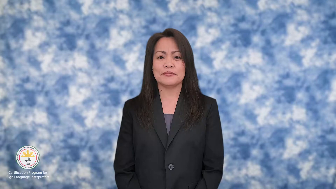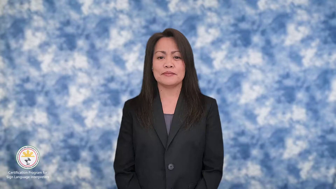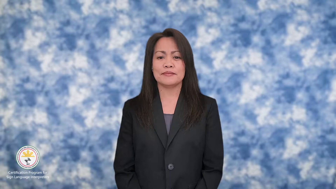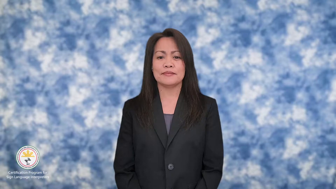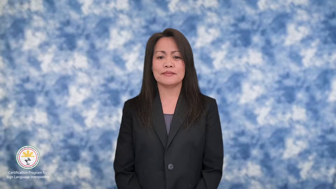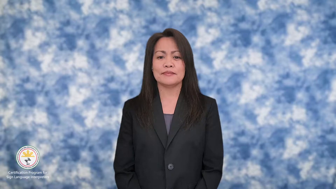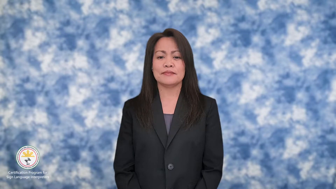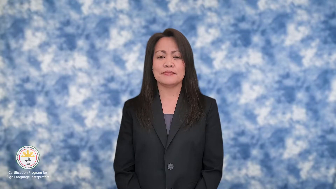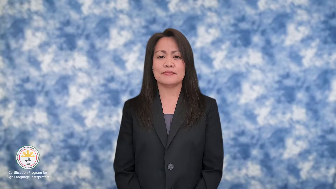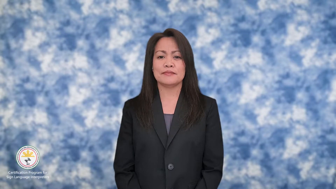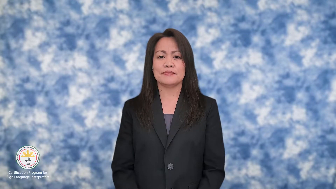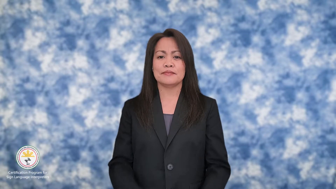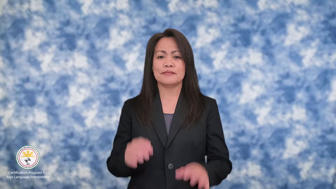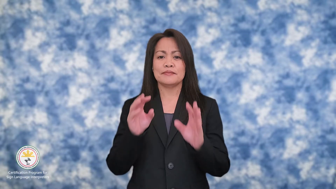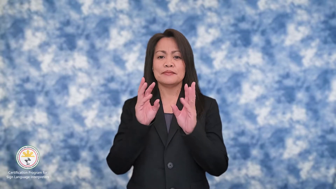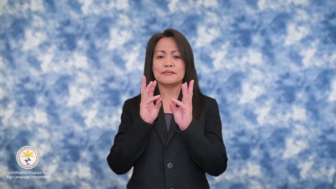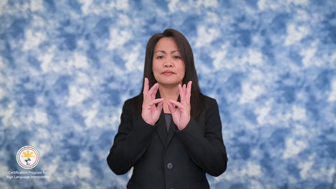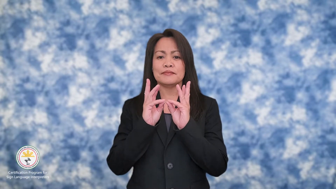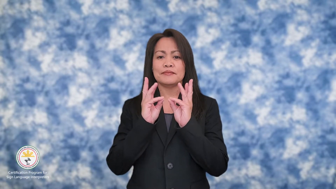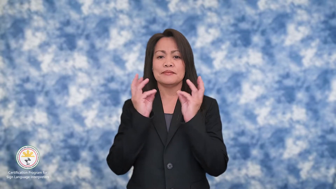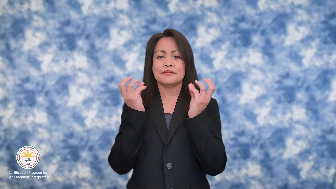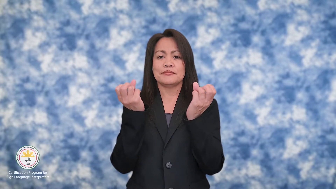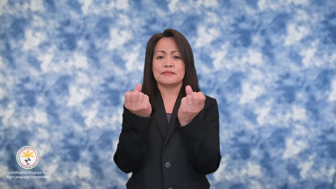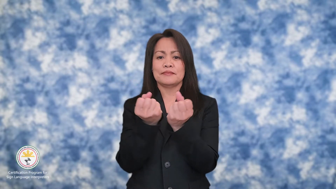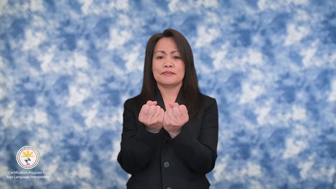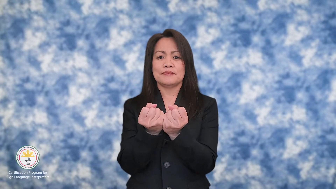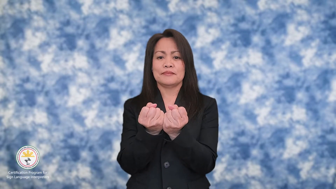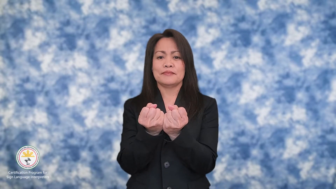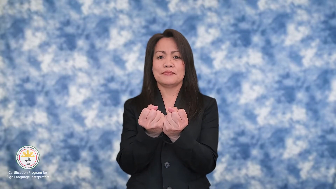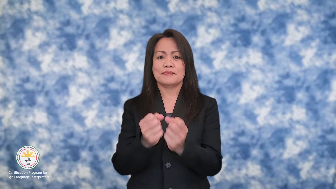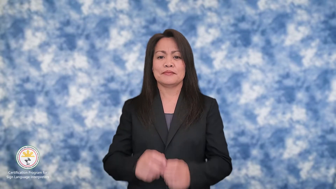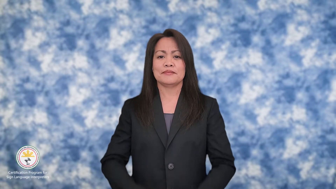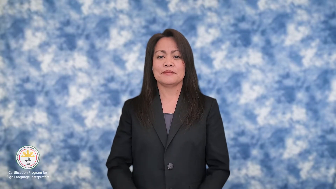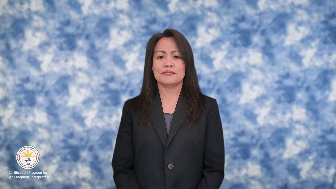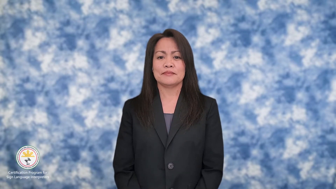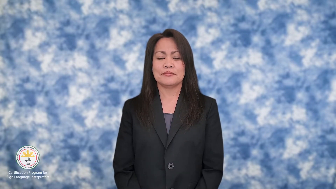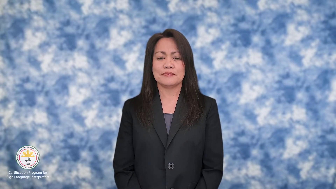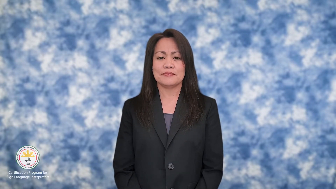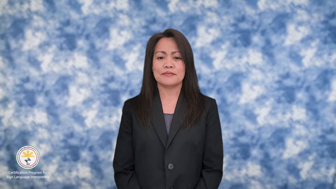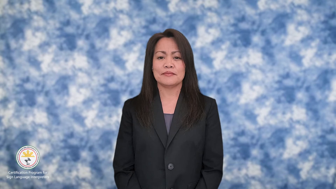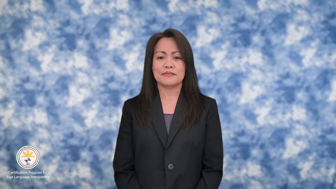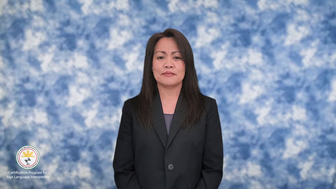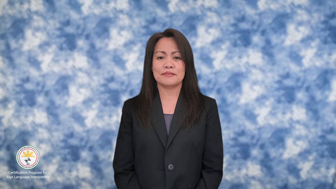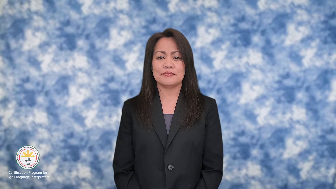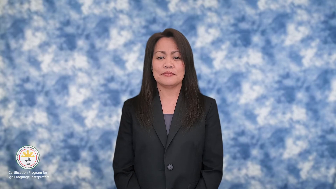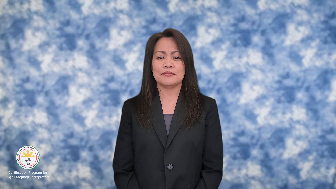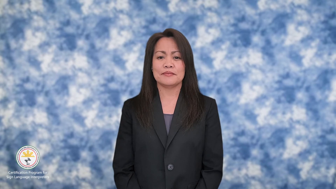Workshop